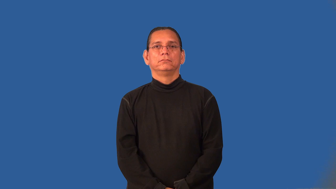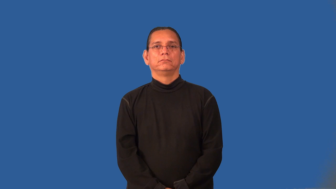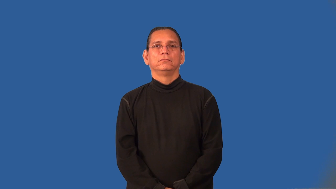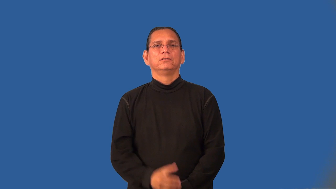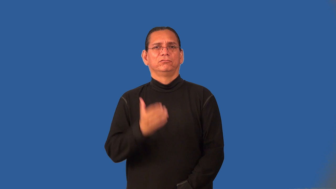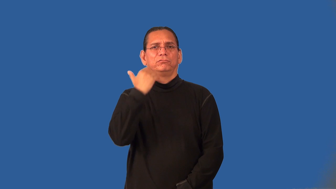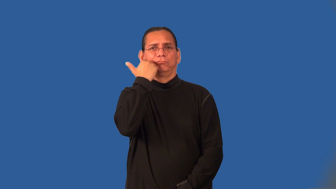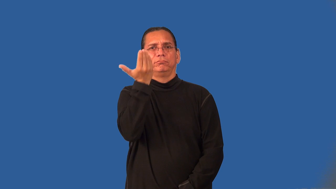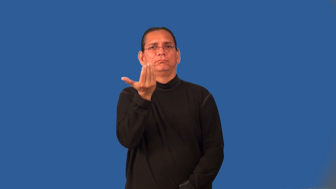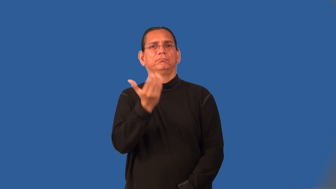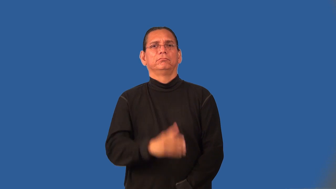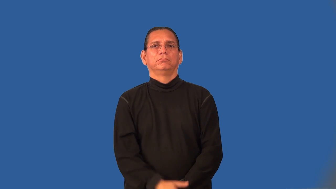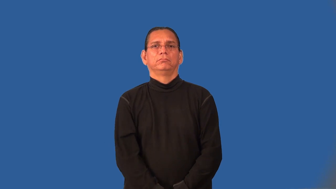shame